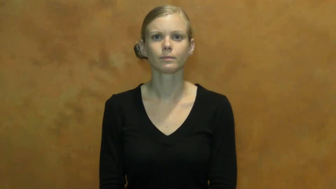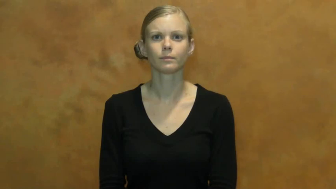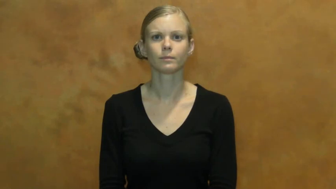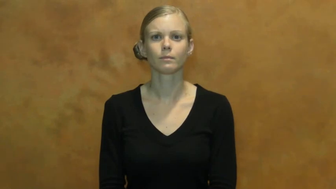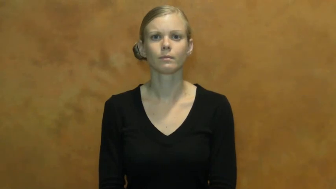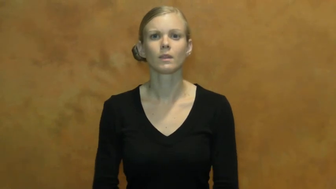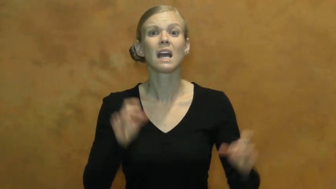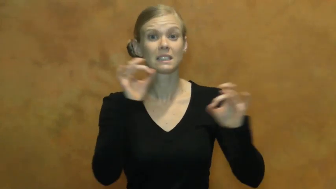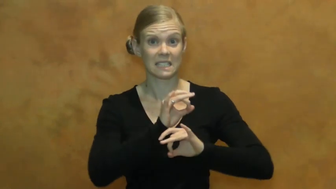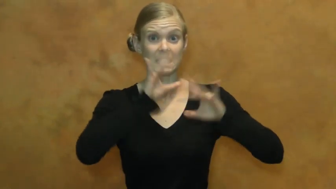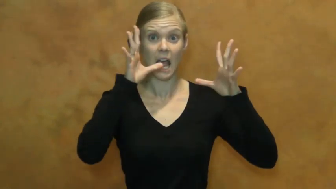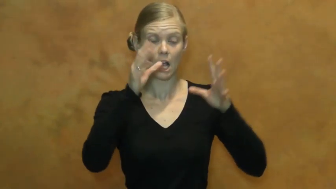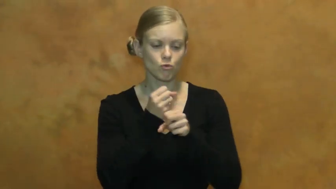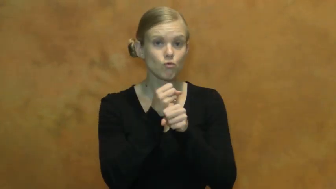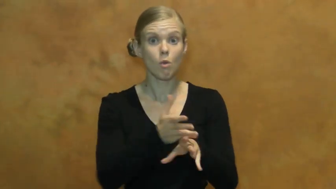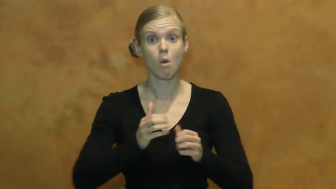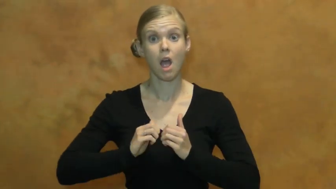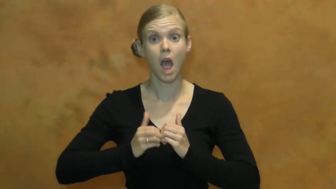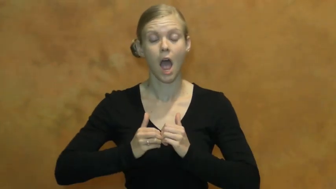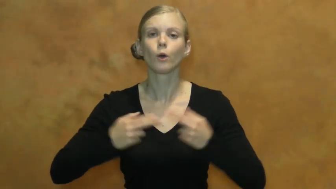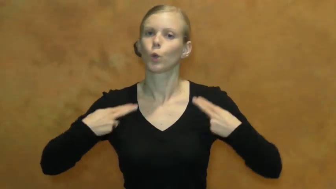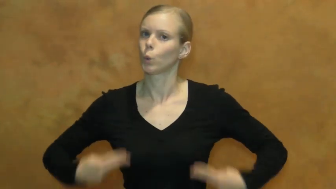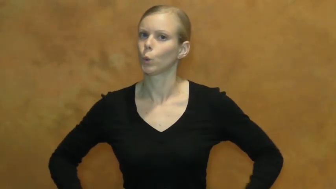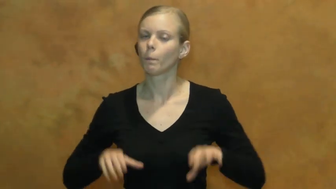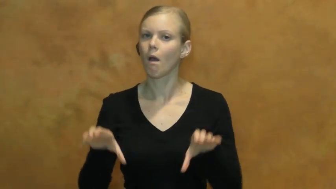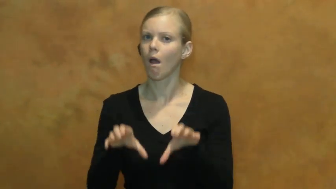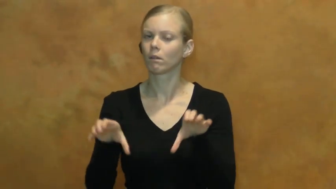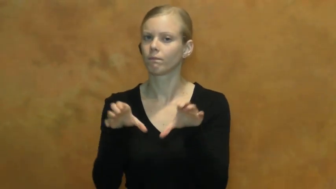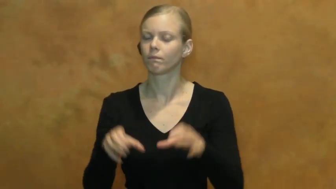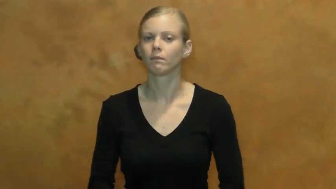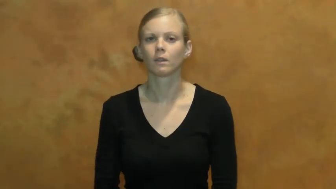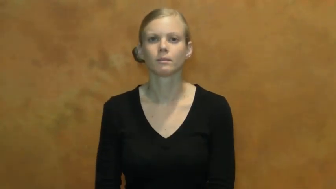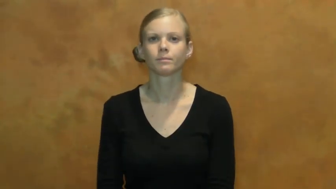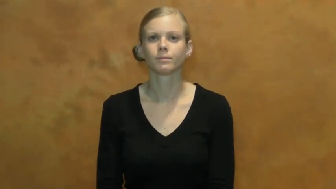environmental disaster